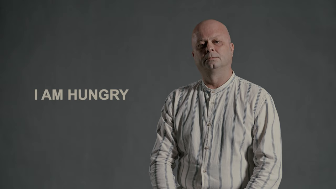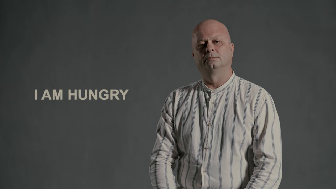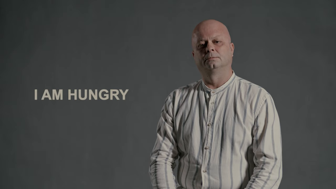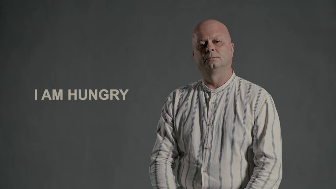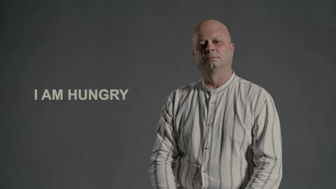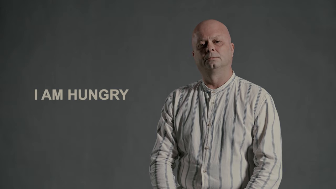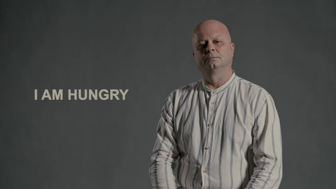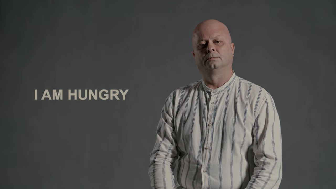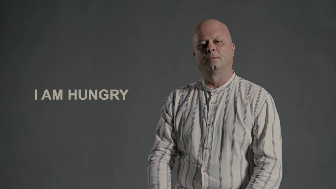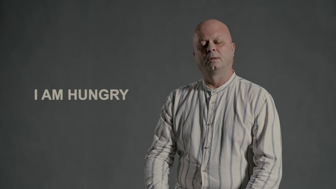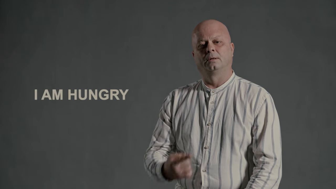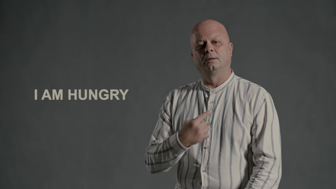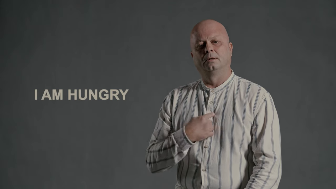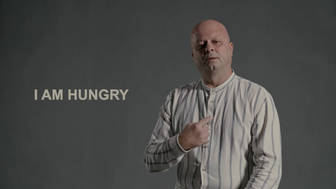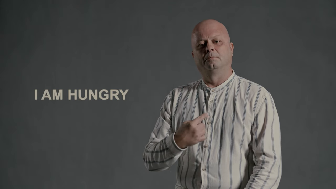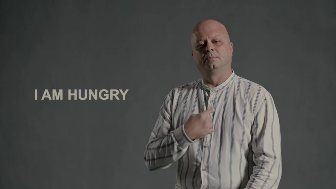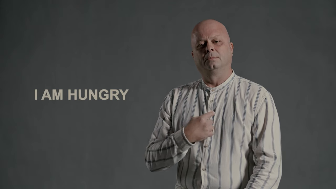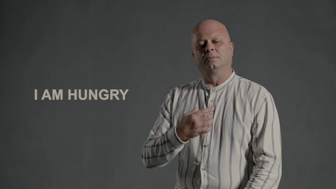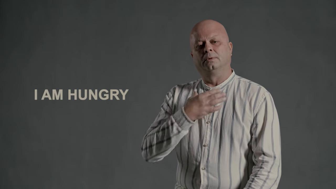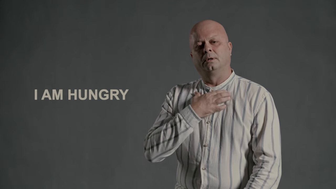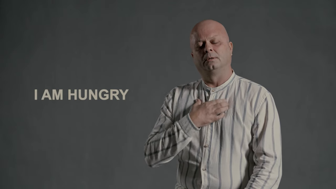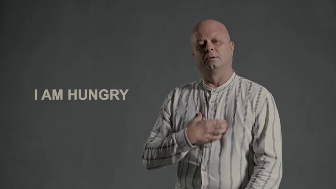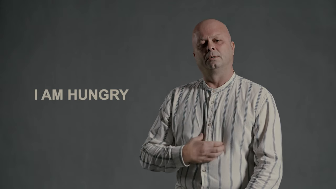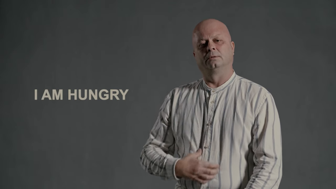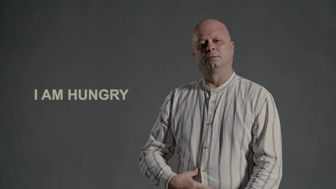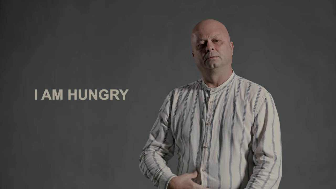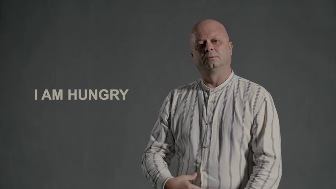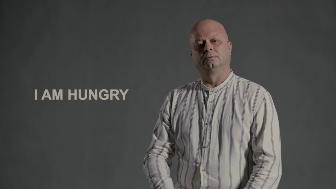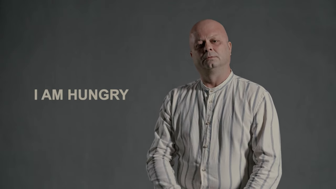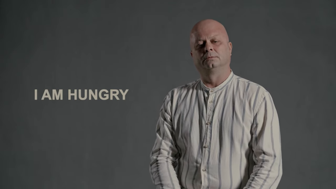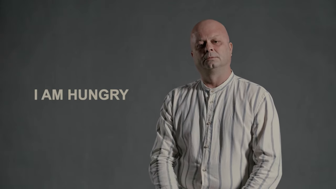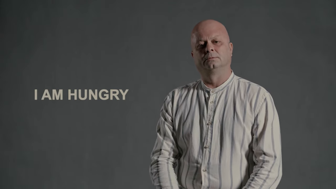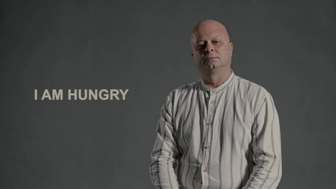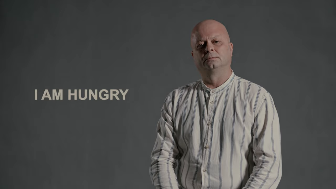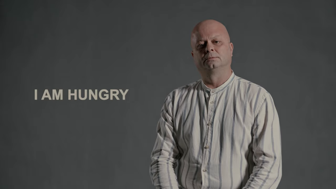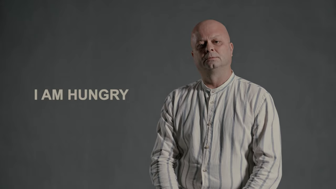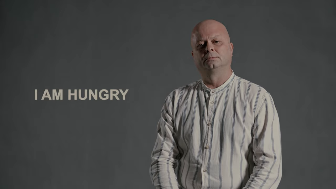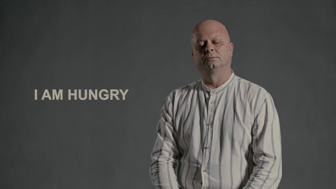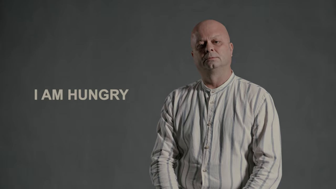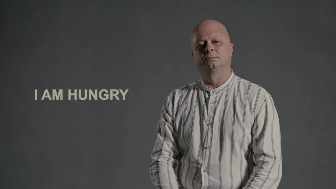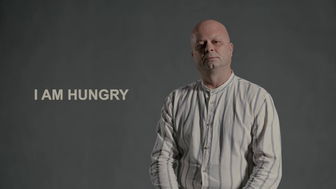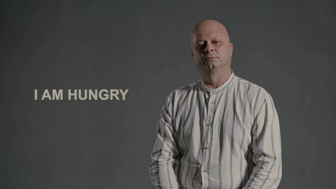I Am Hungry